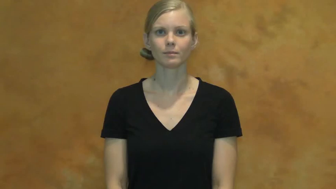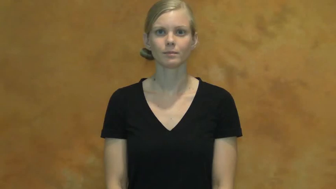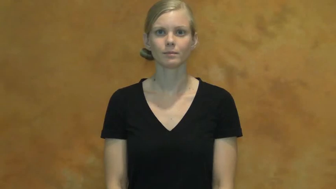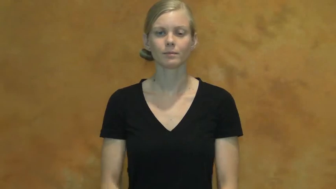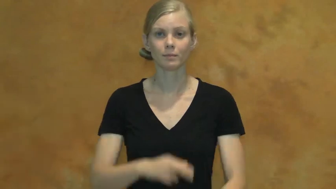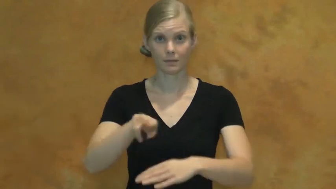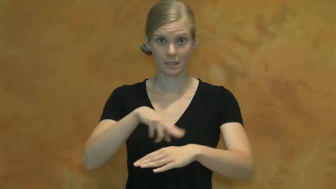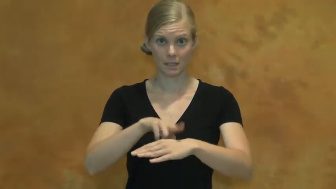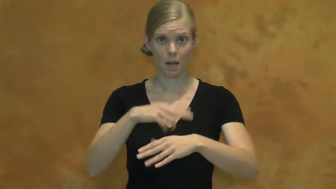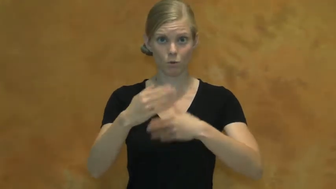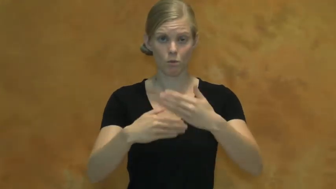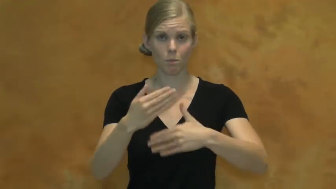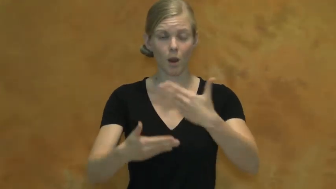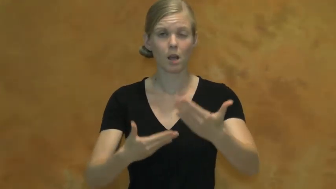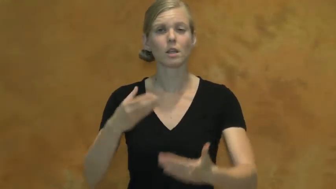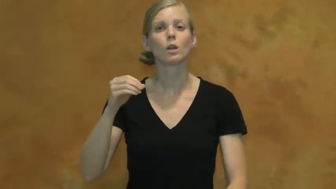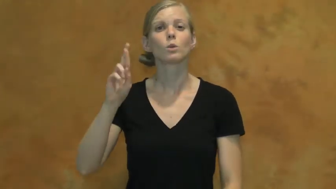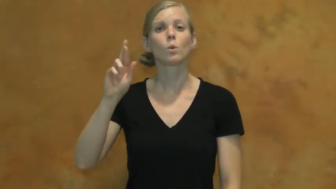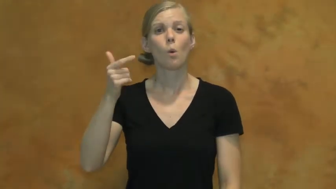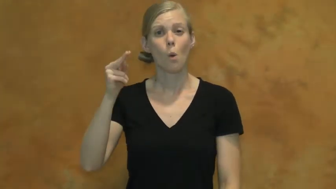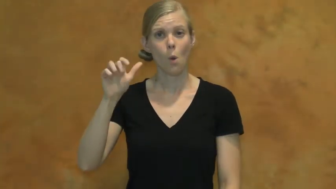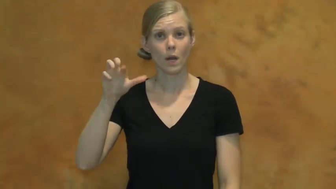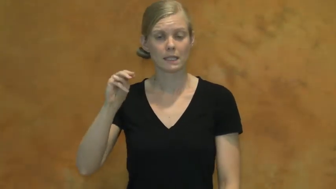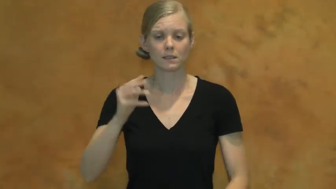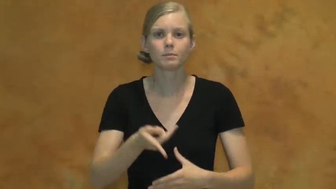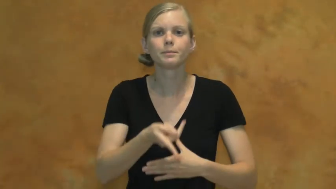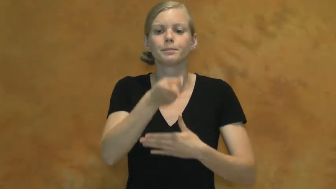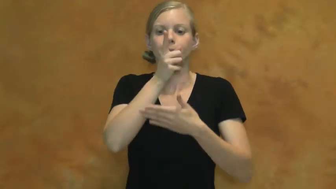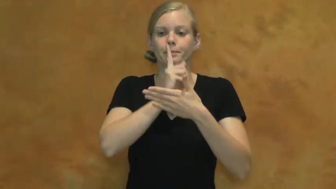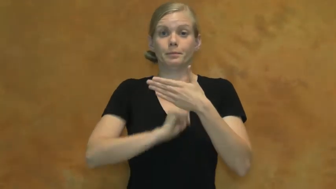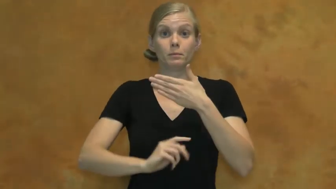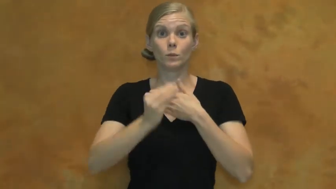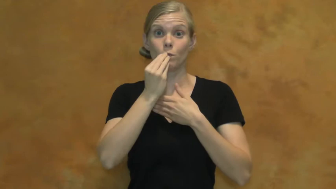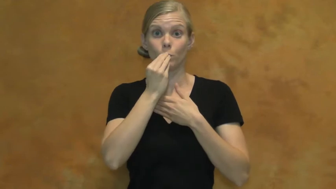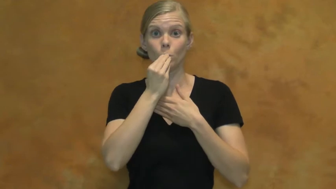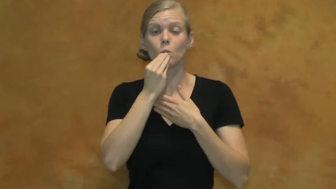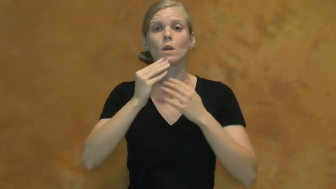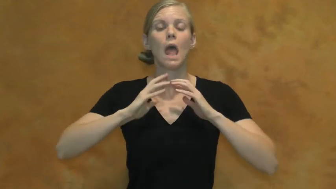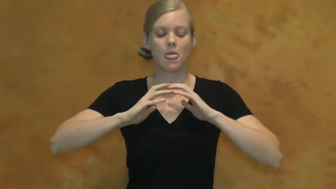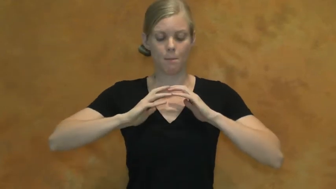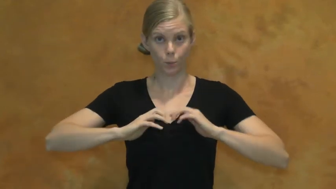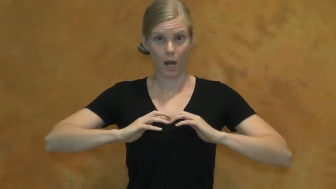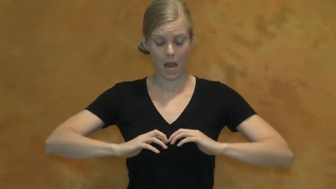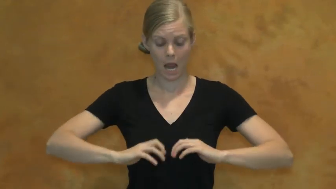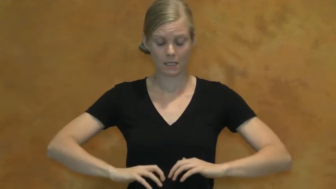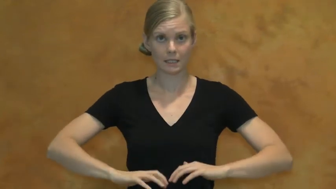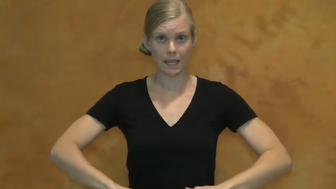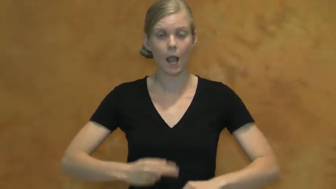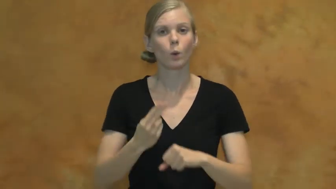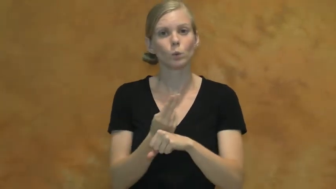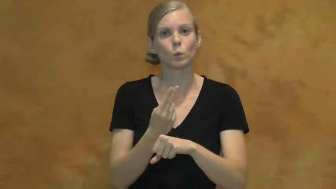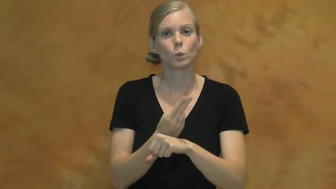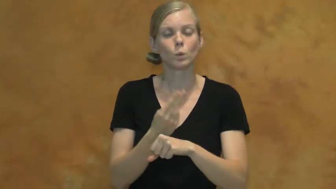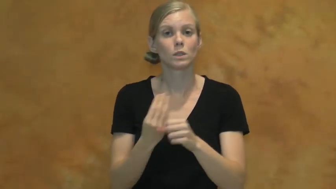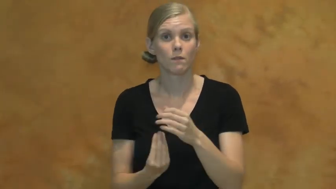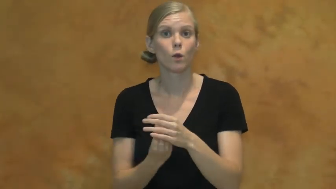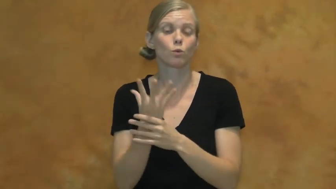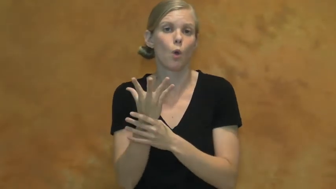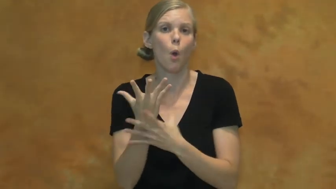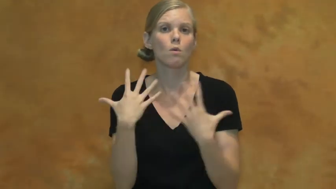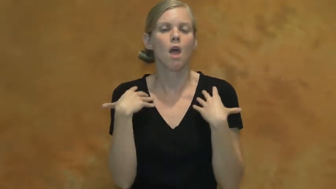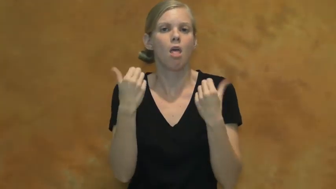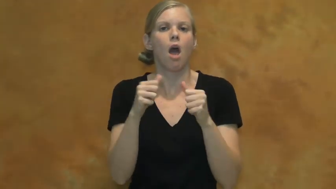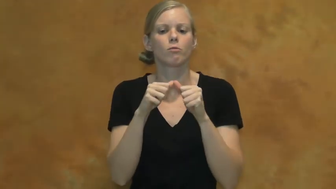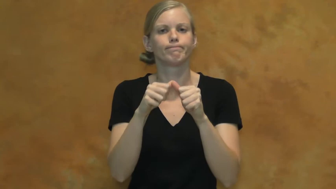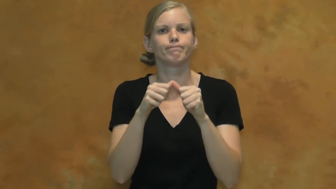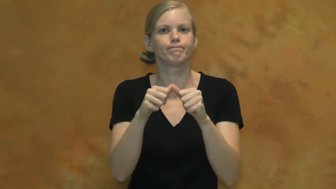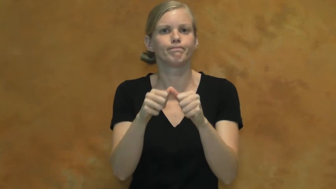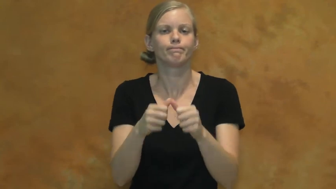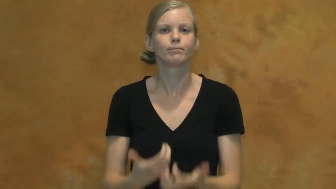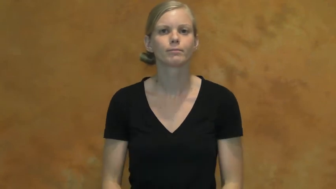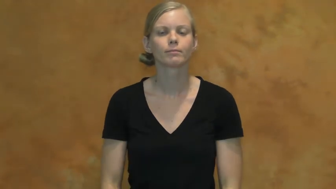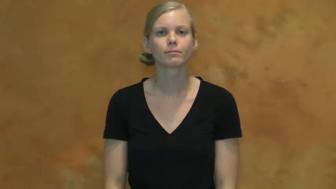nutrition